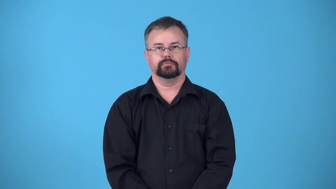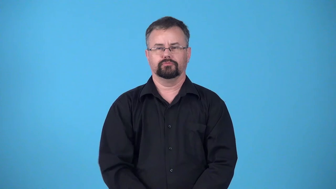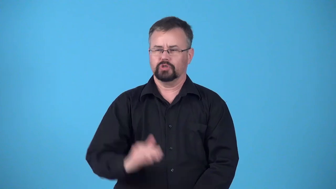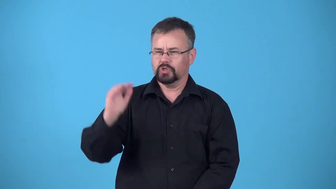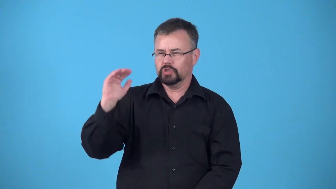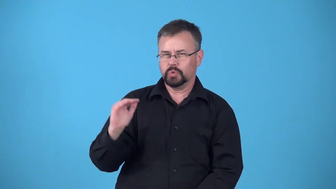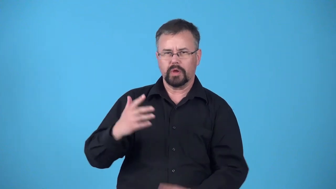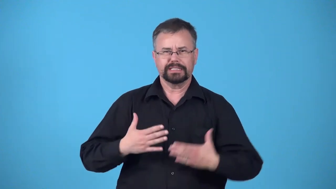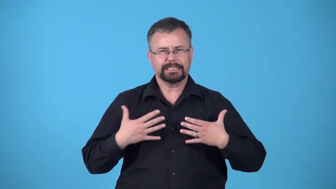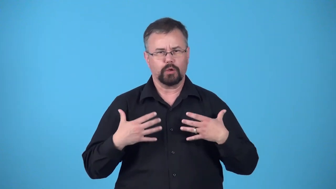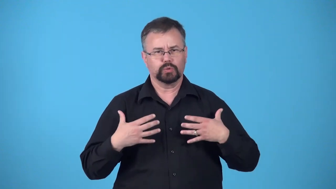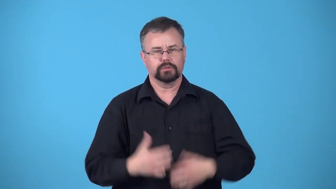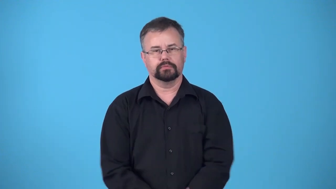compact